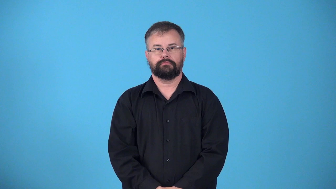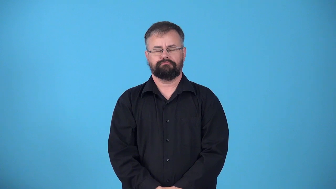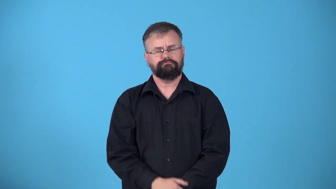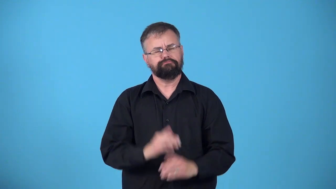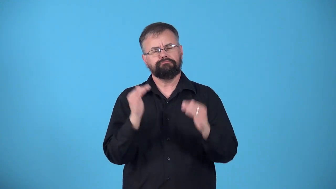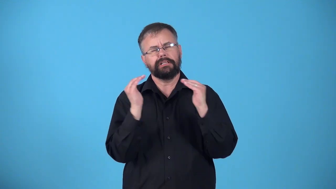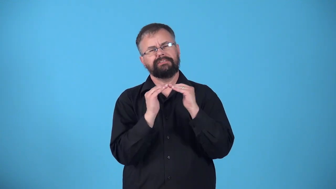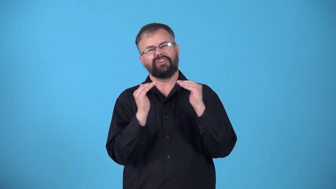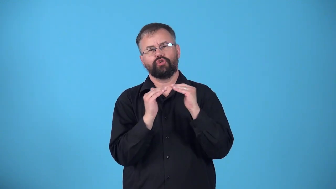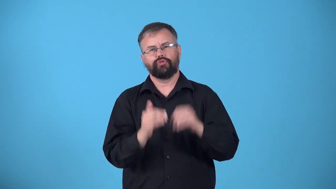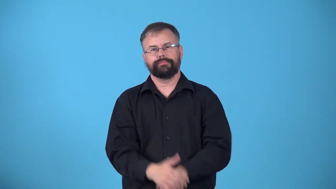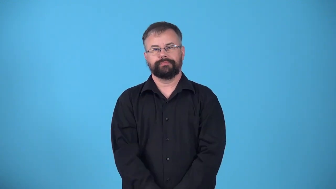in all fairness